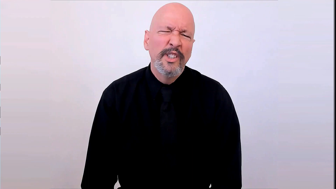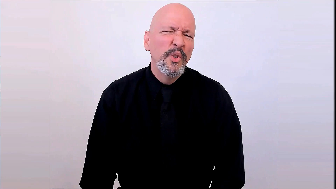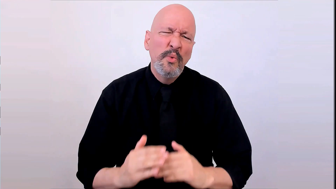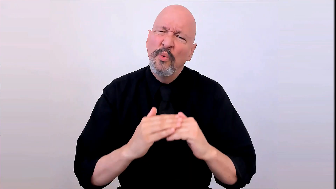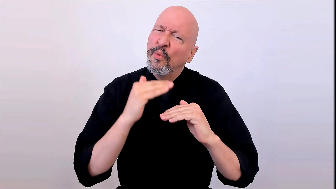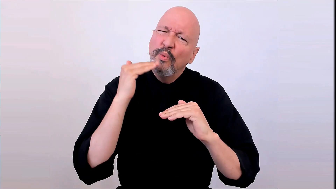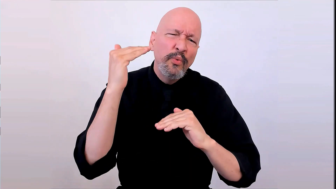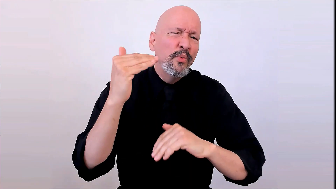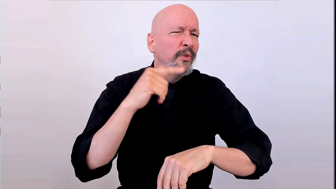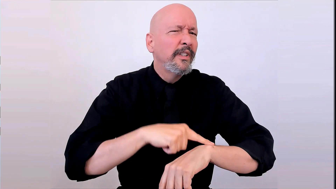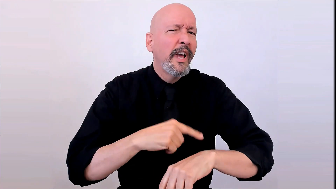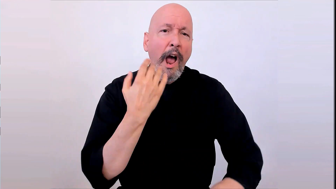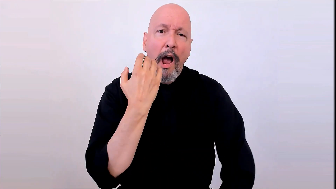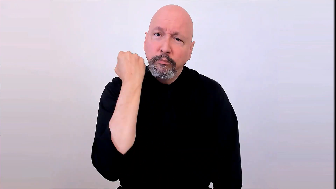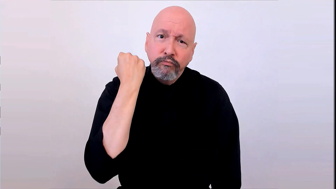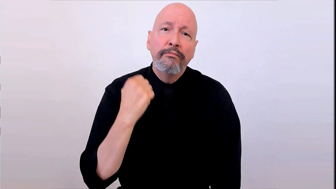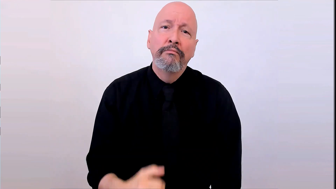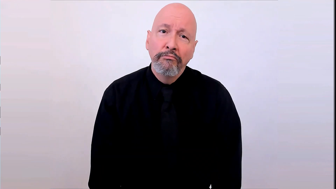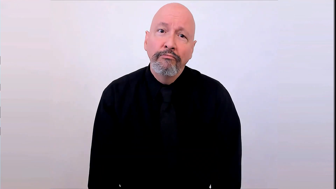TOO-MUCH TIME CONSUME (Too time consuming)